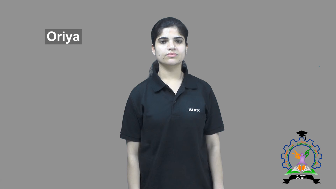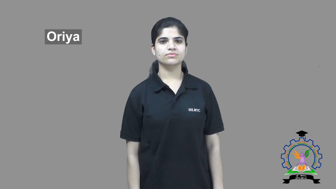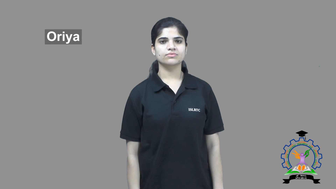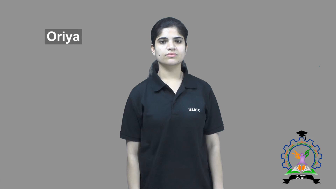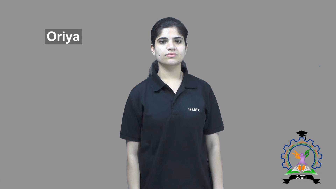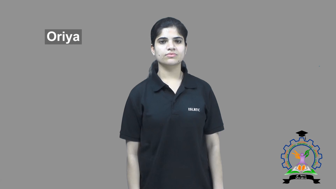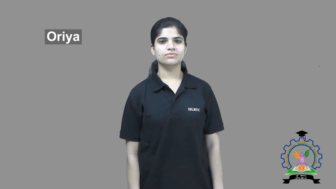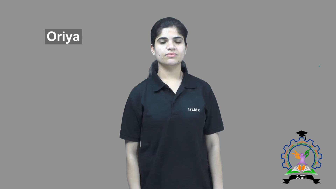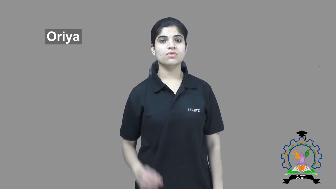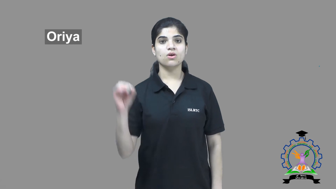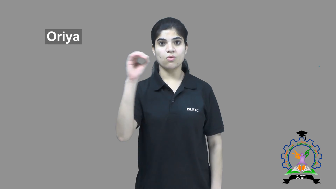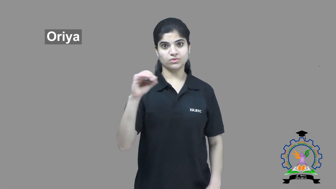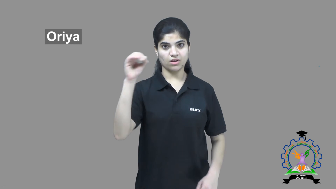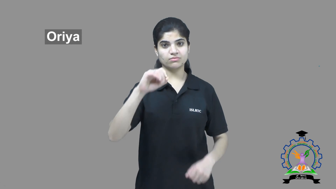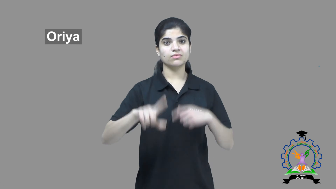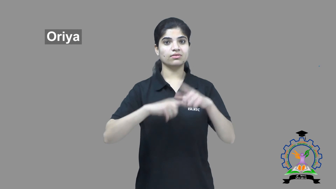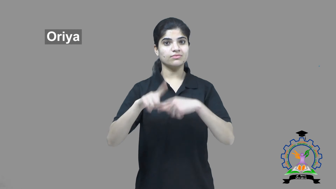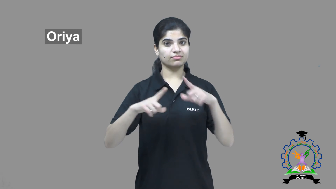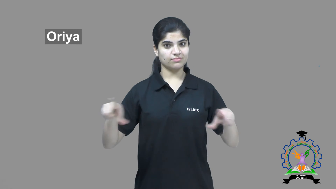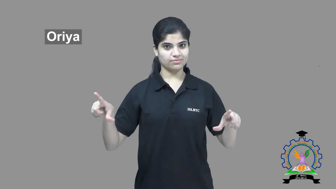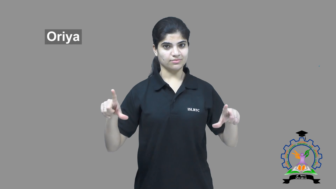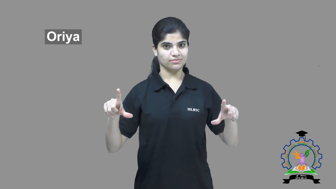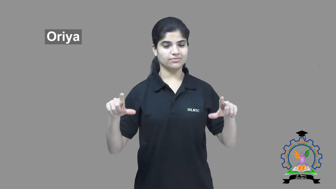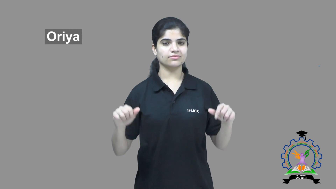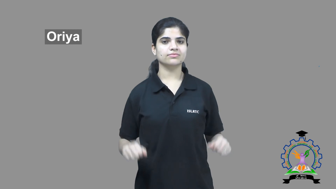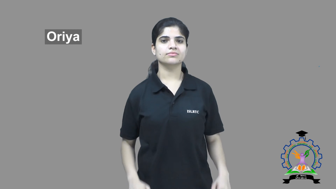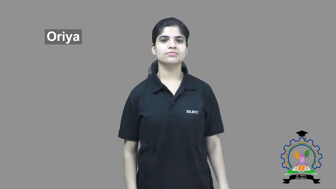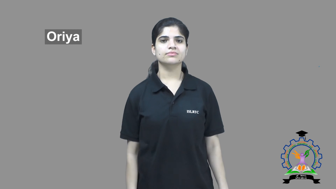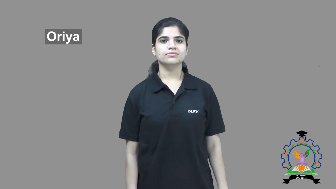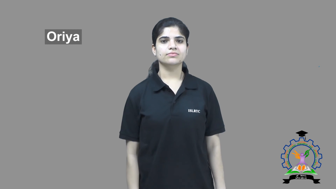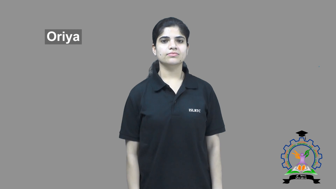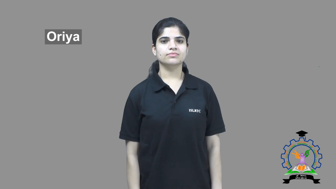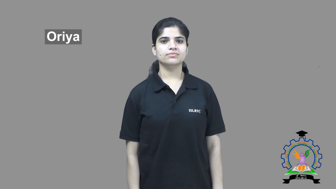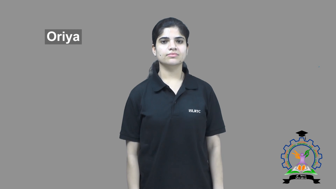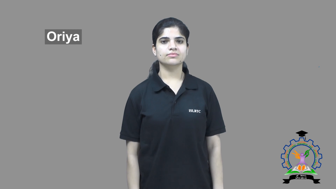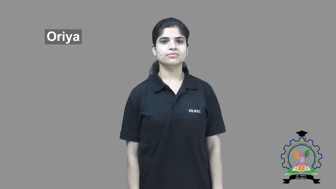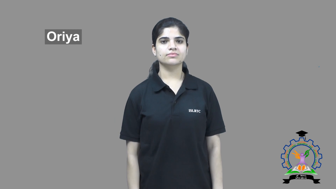Oriya